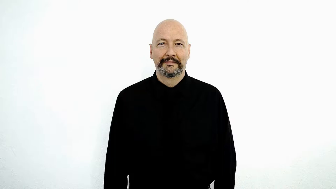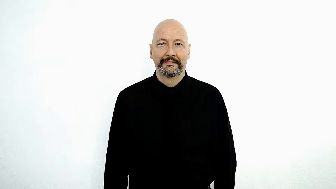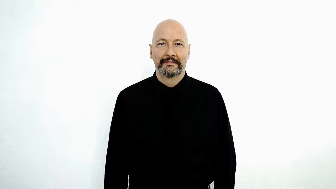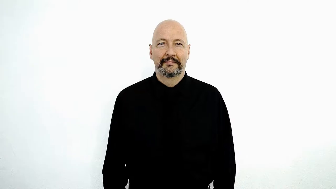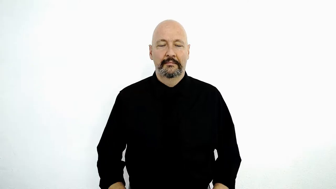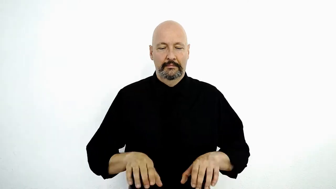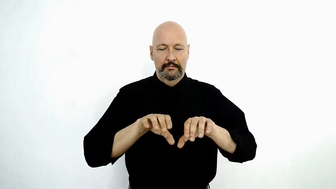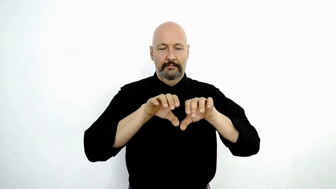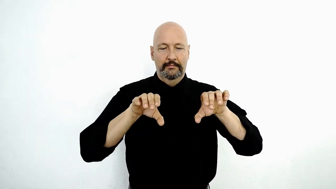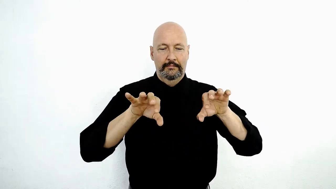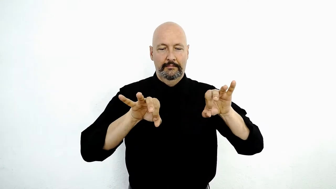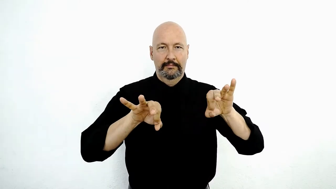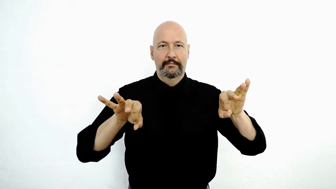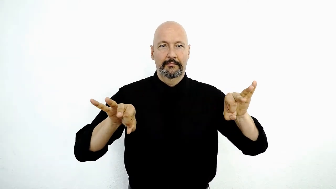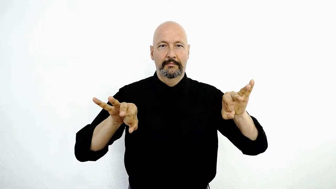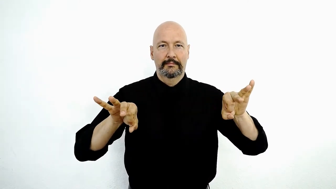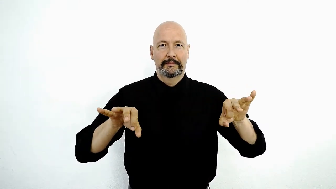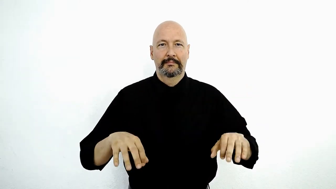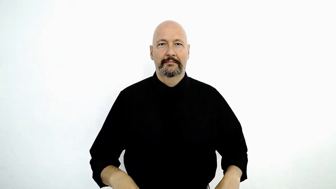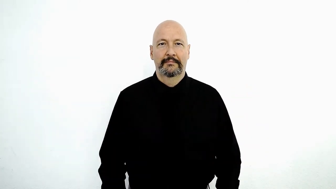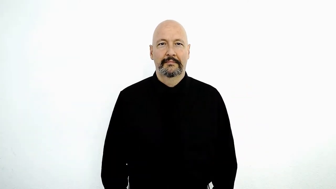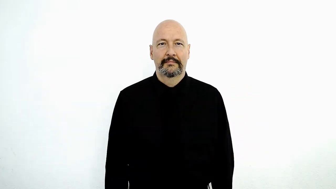ROLLING-PIN-(description)